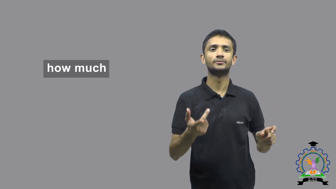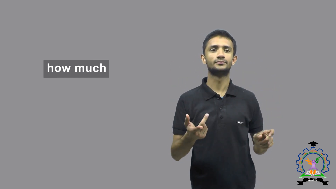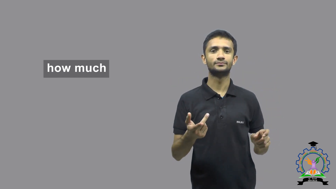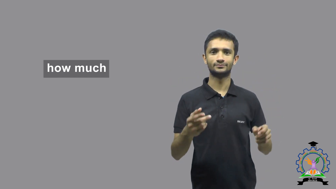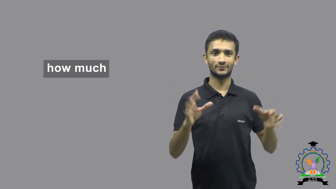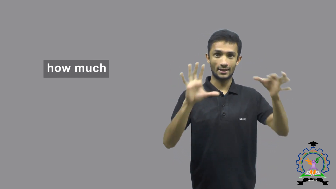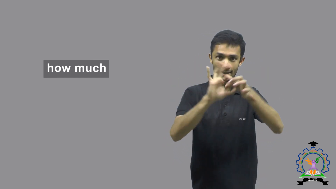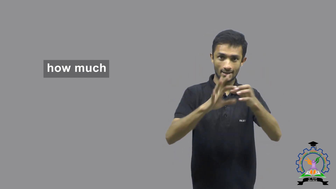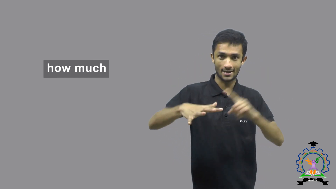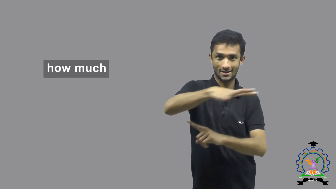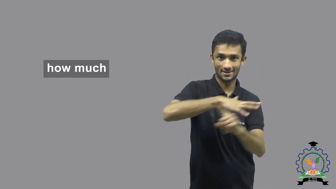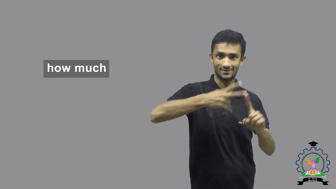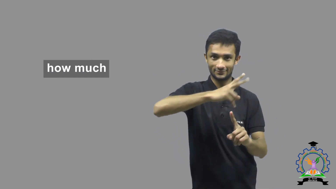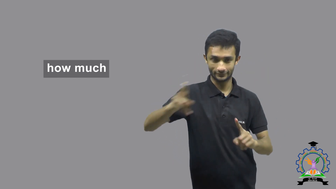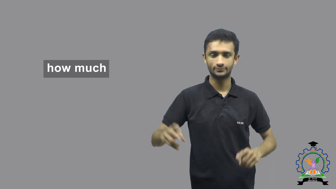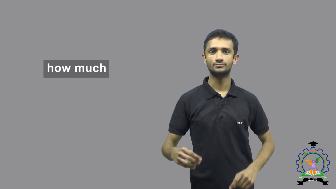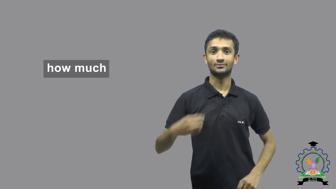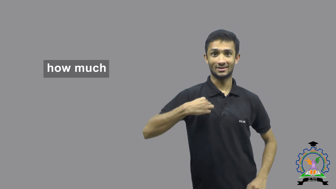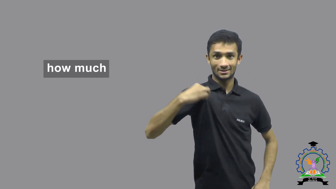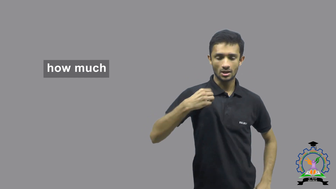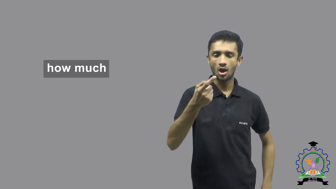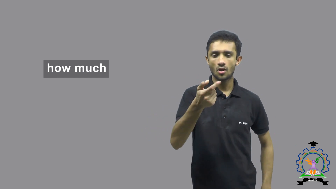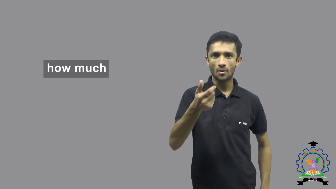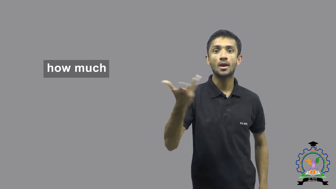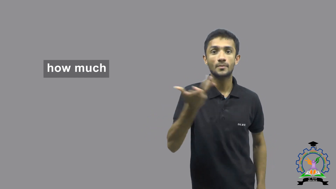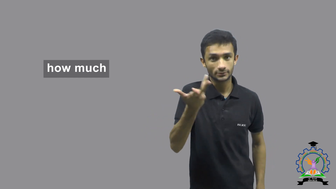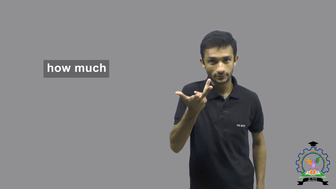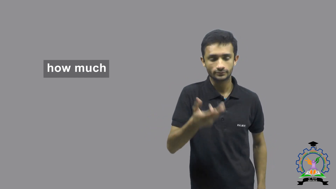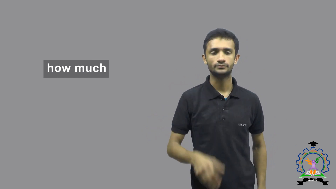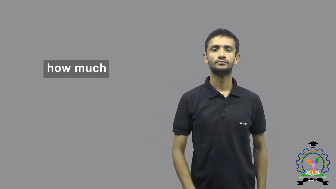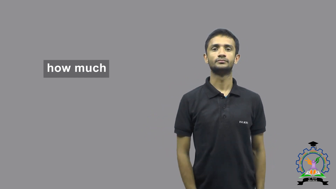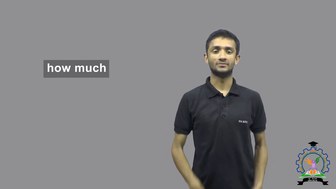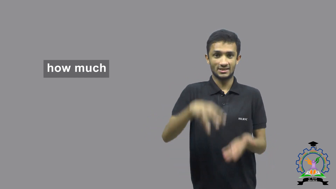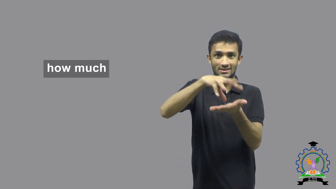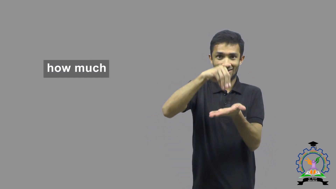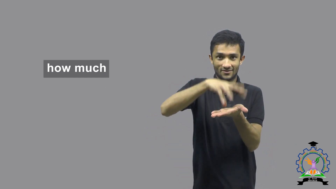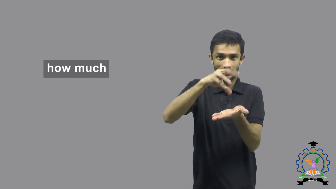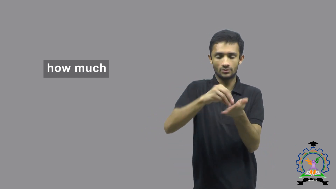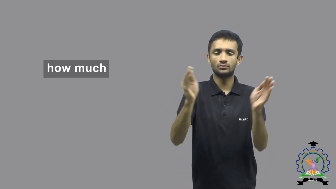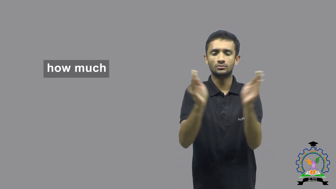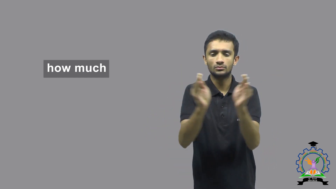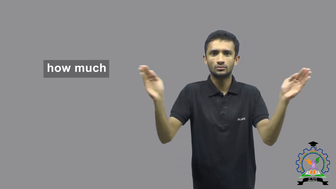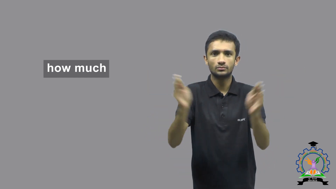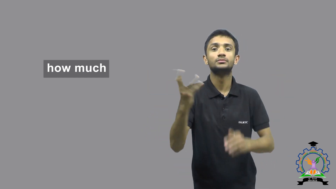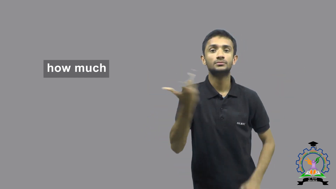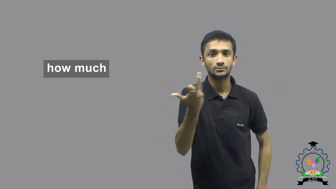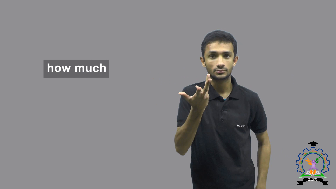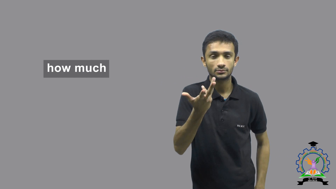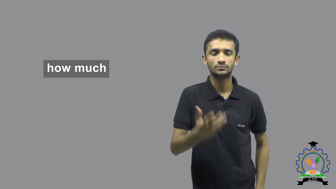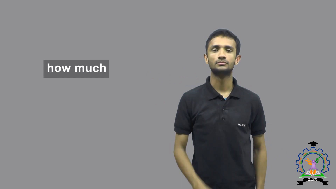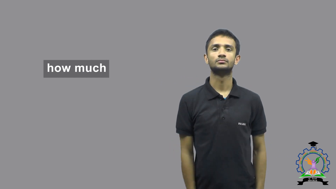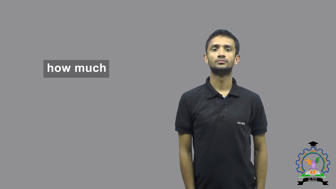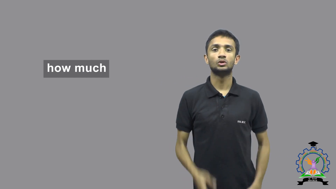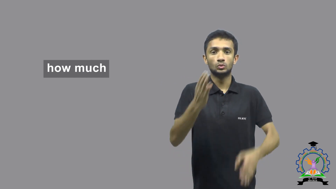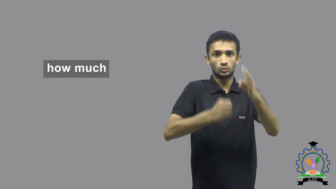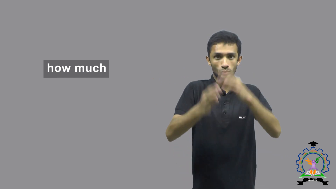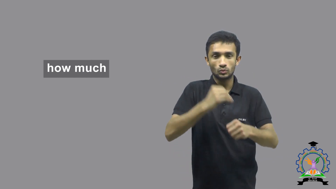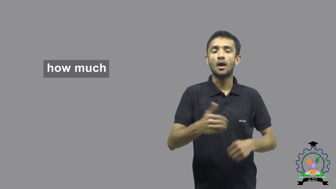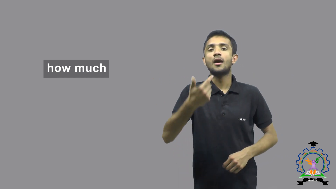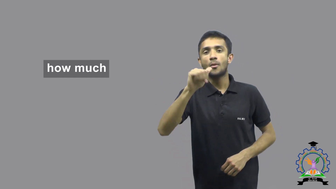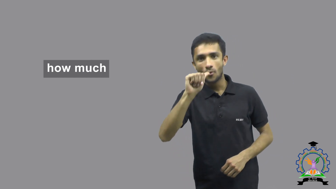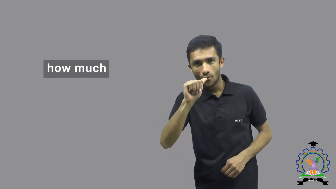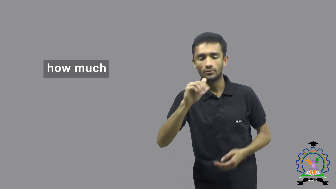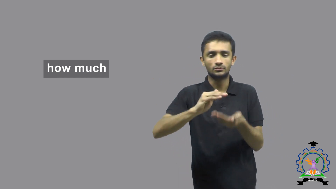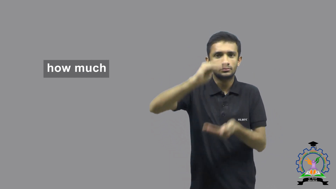how much meaning